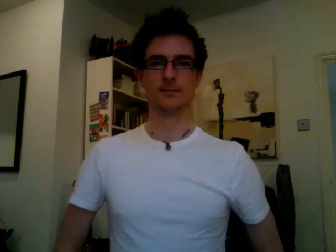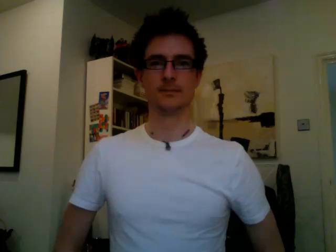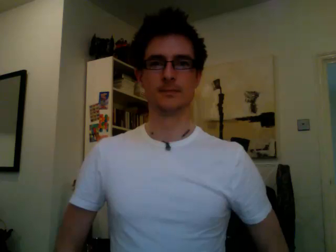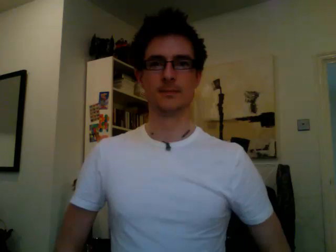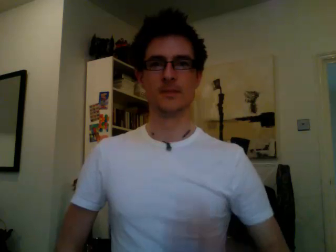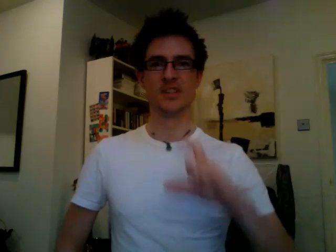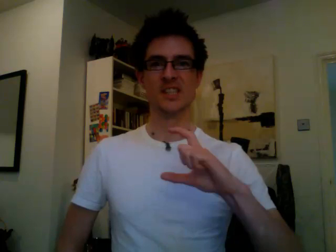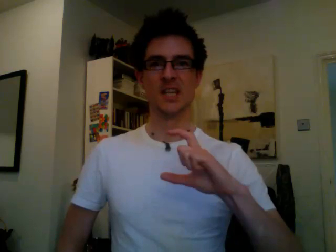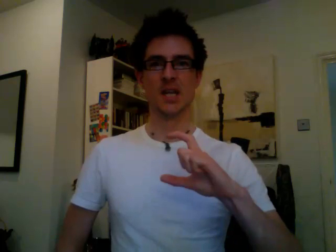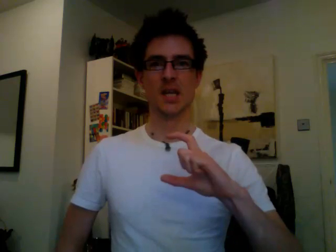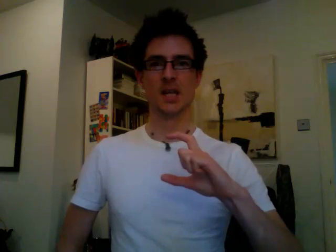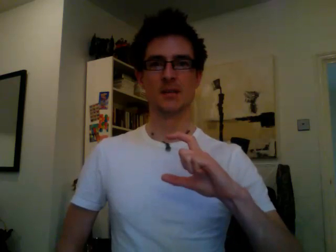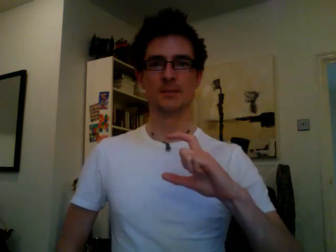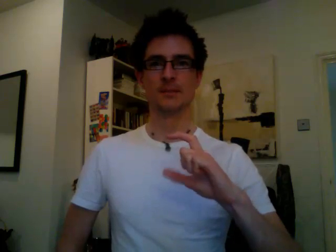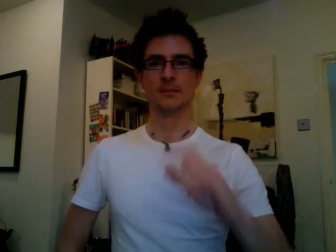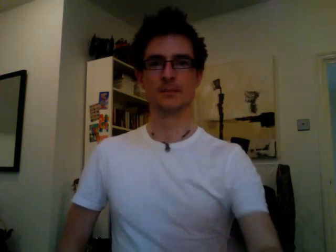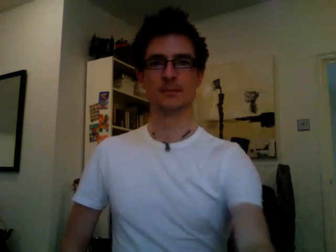C